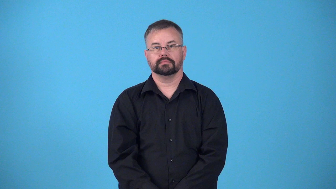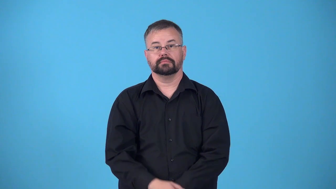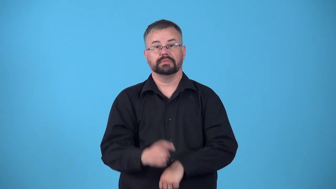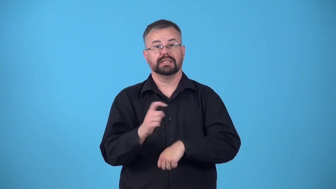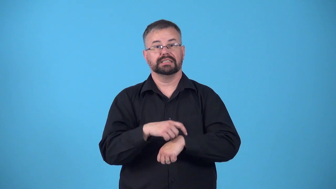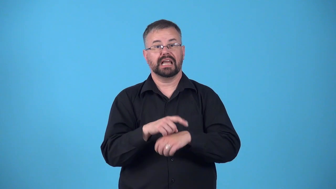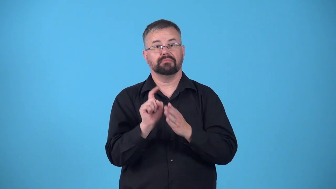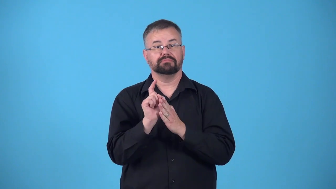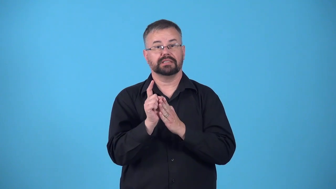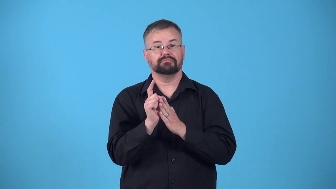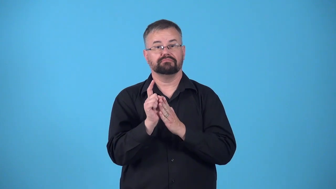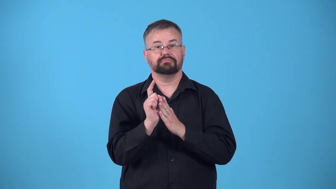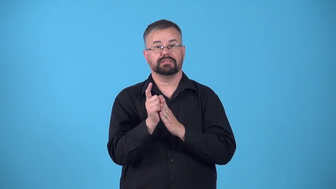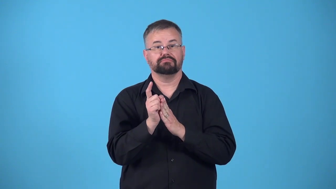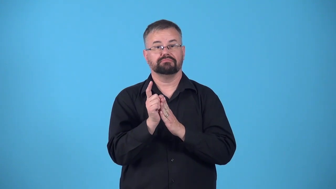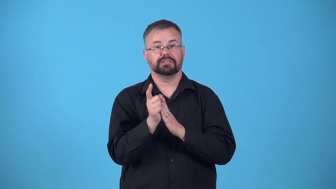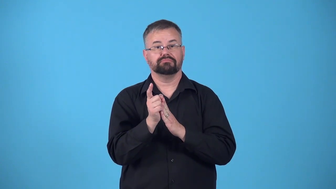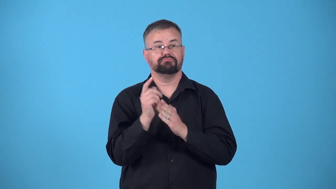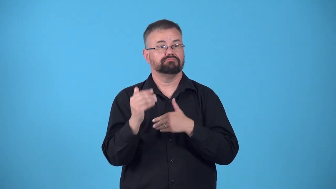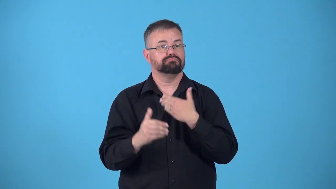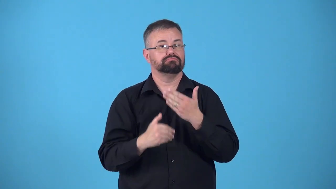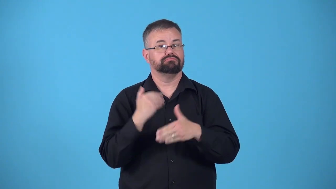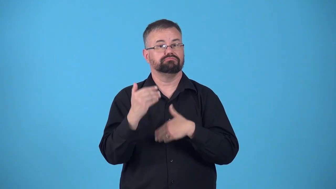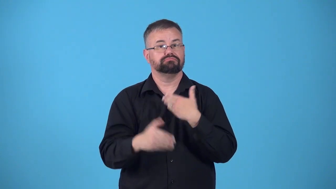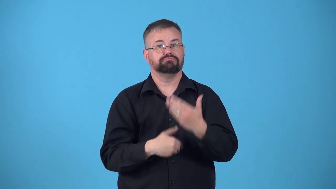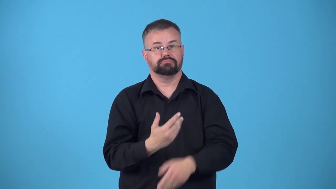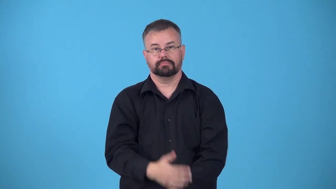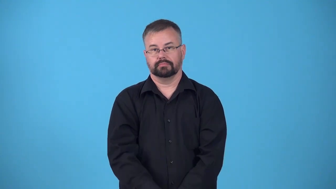tick away, tick by